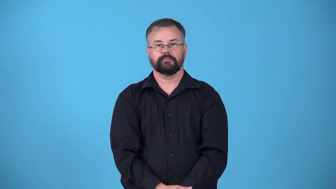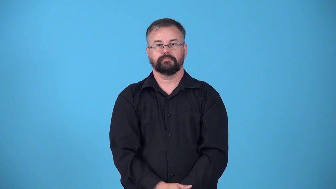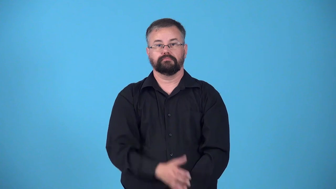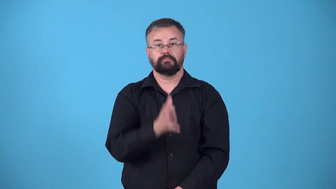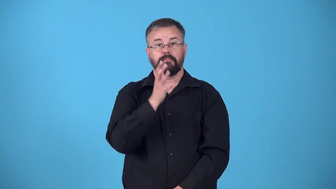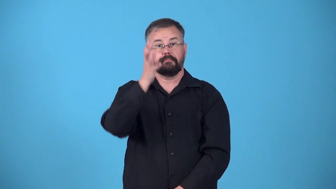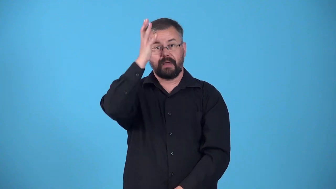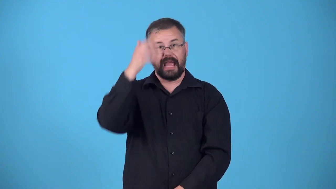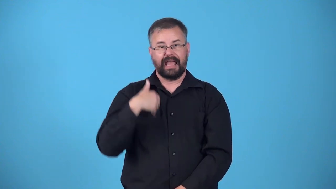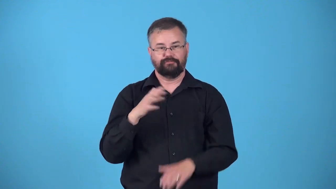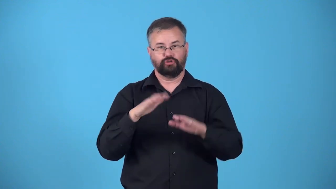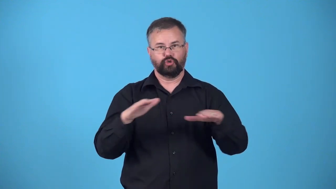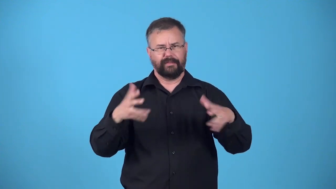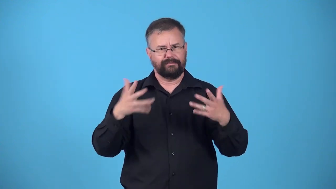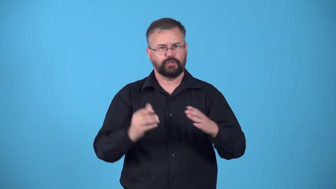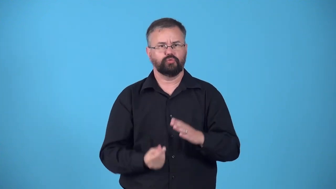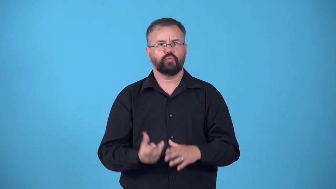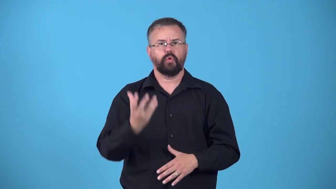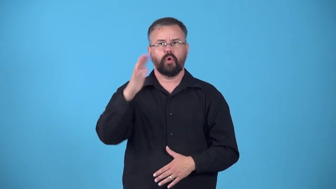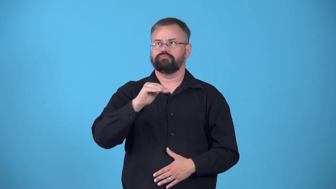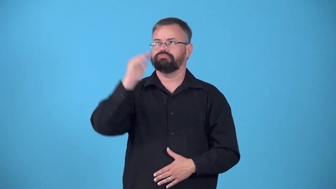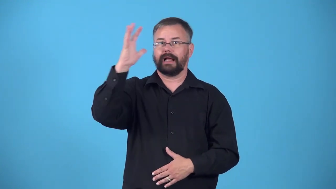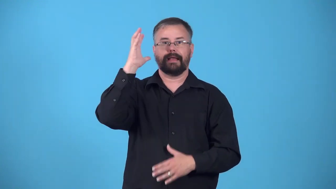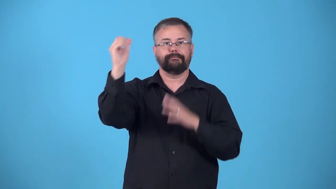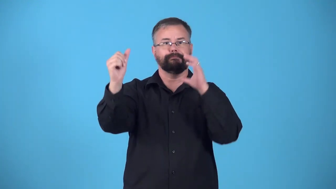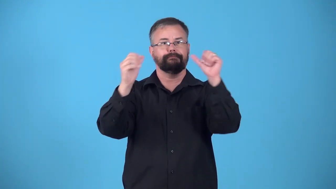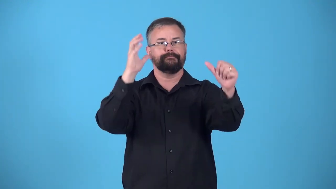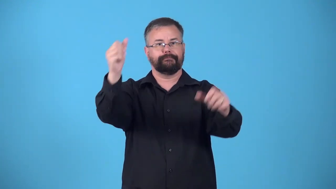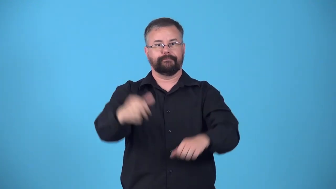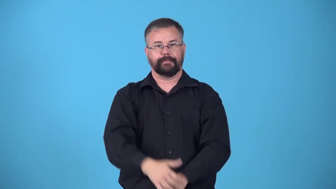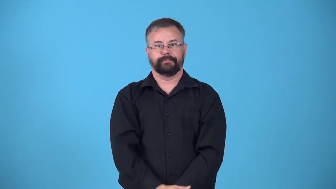empty nester